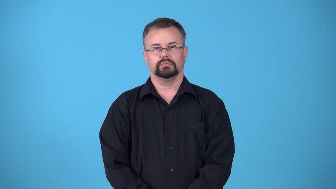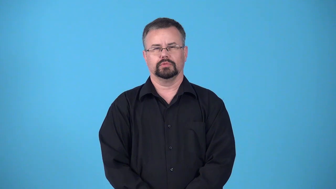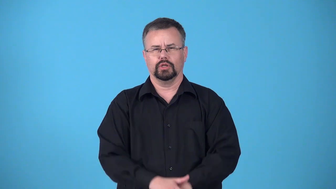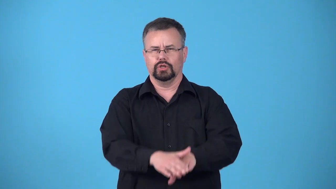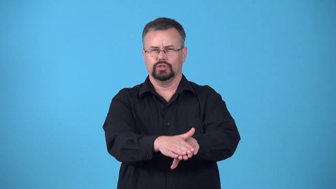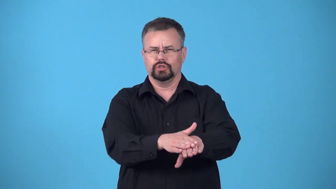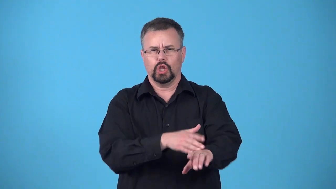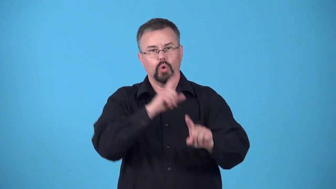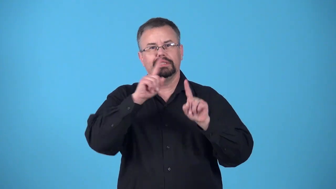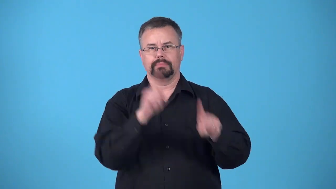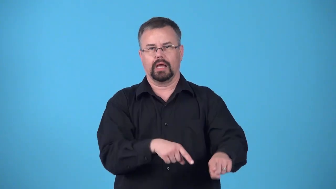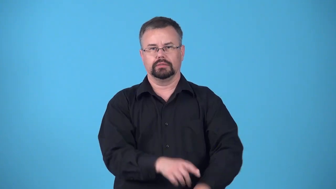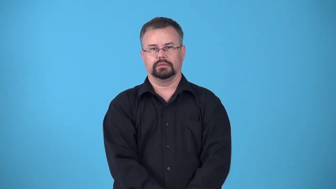slow off the mark